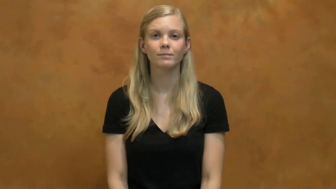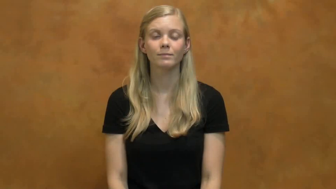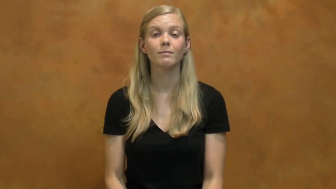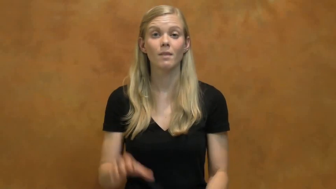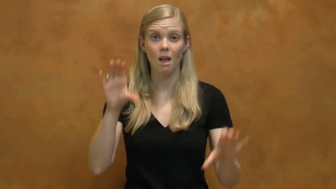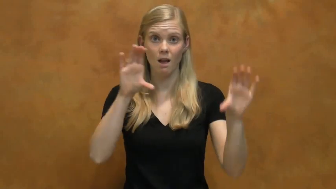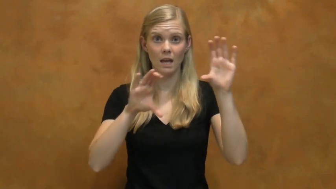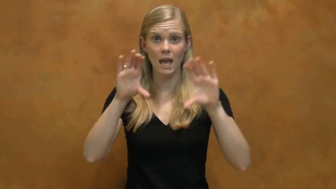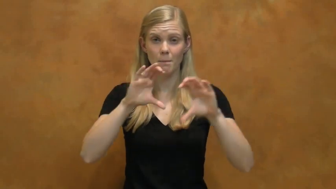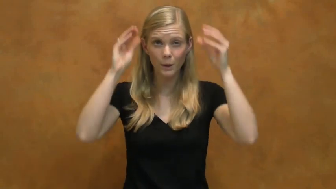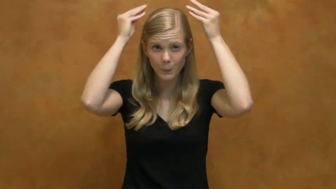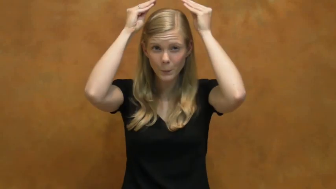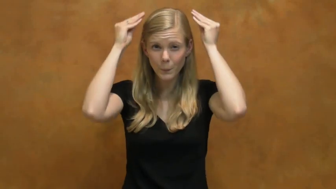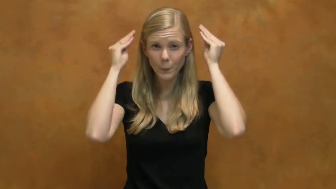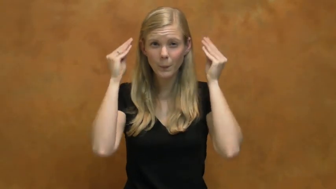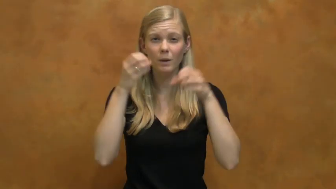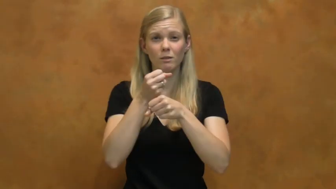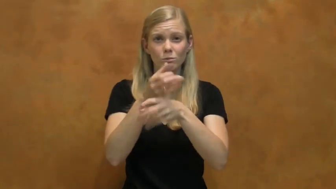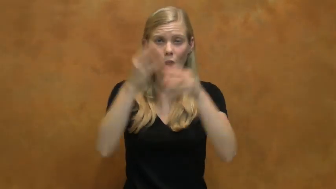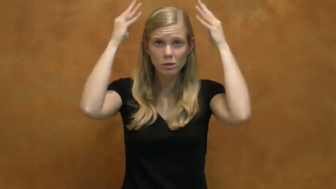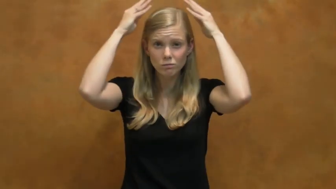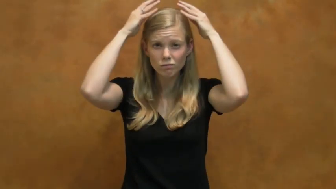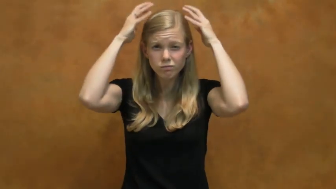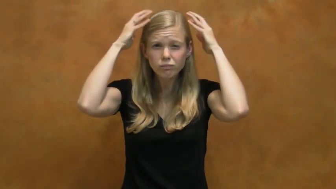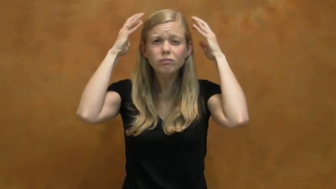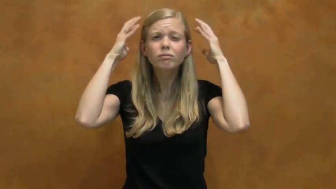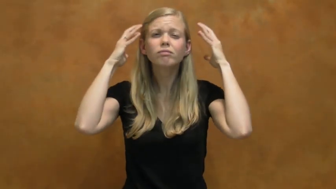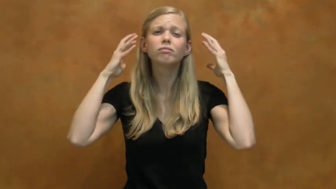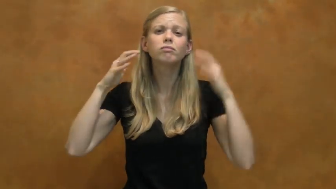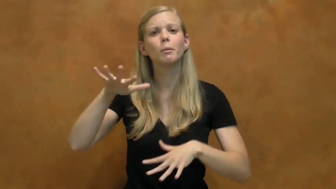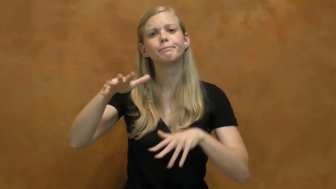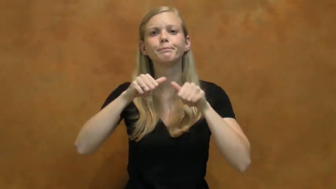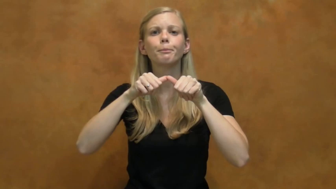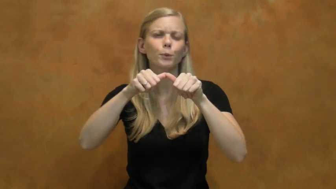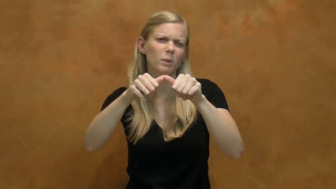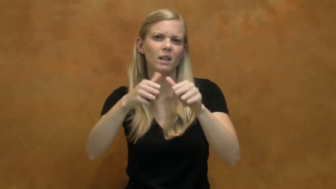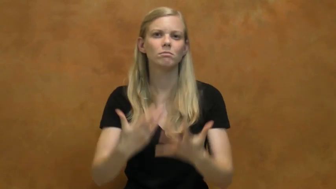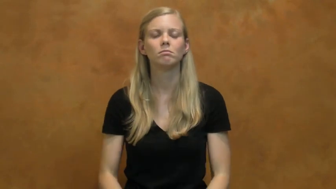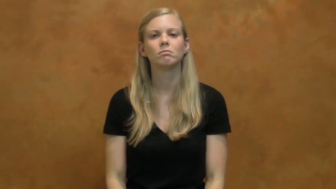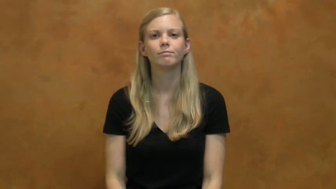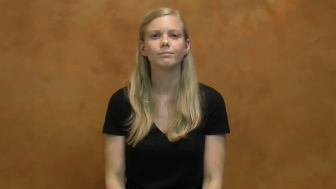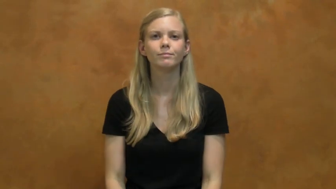perm